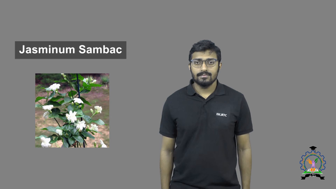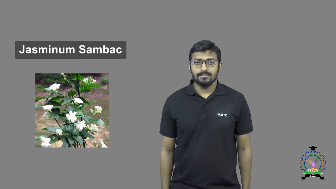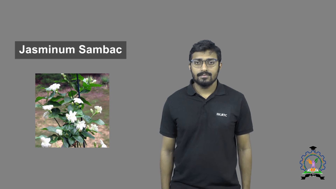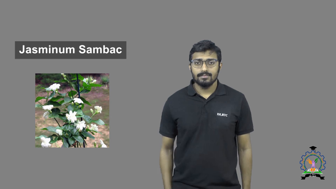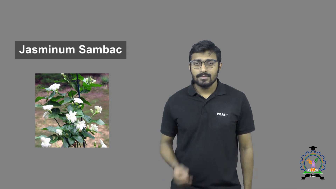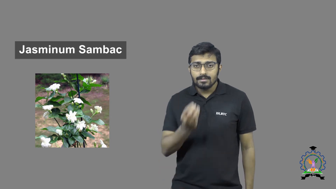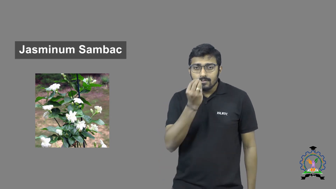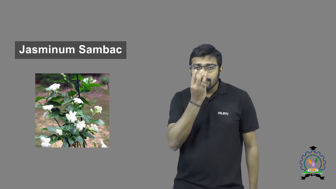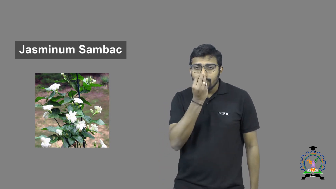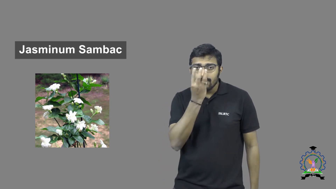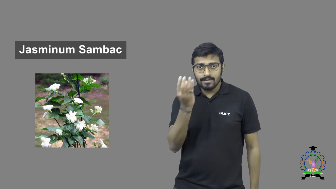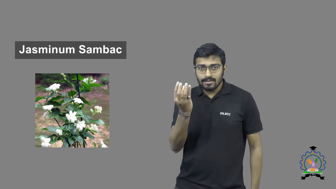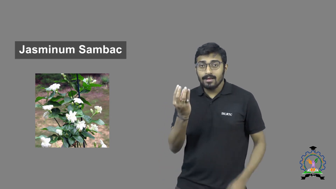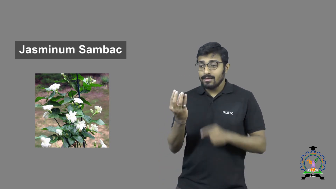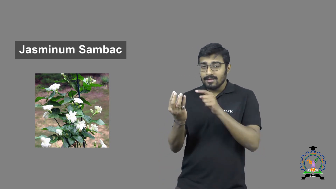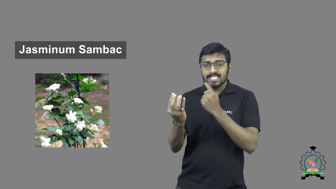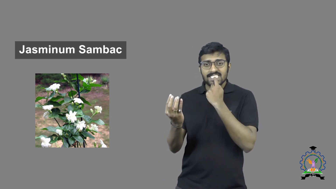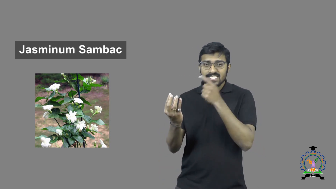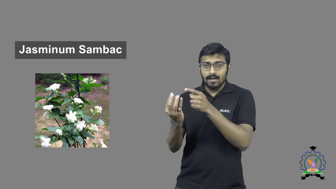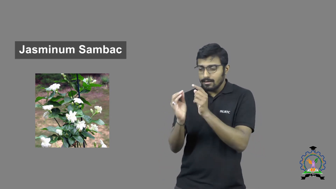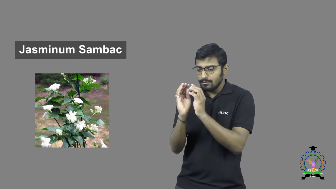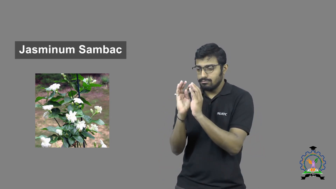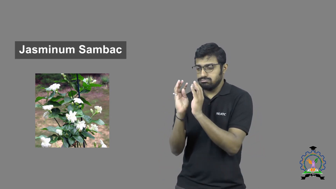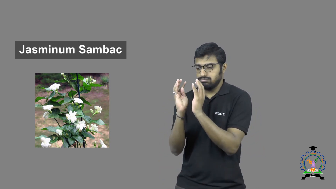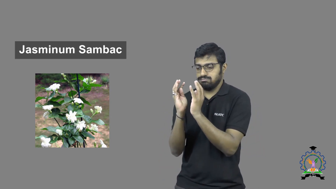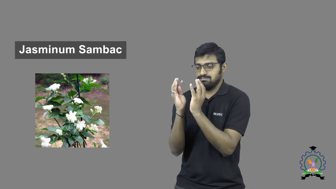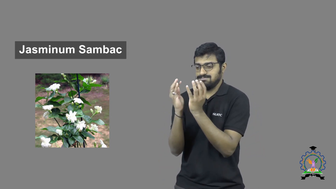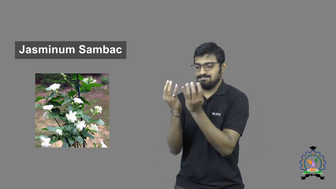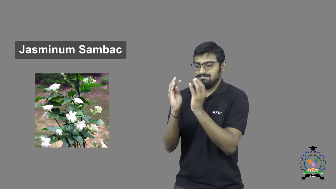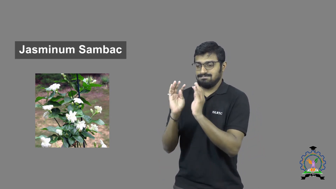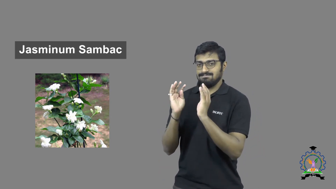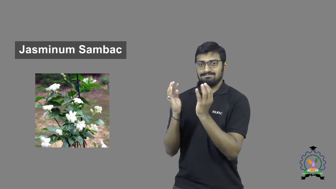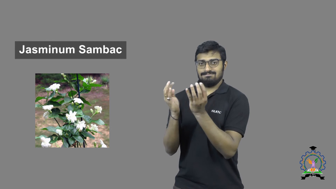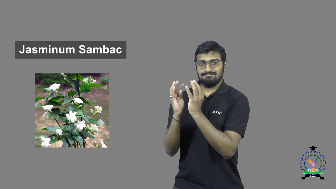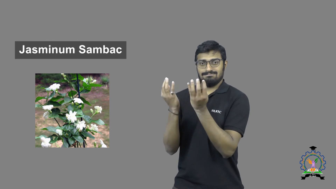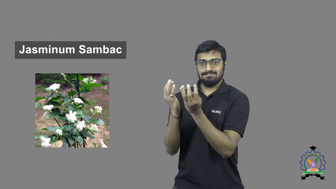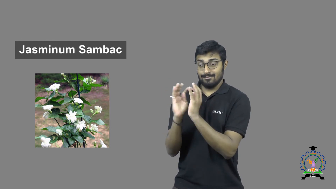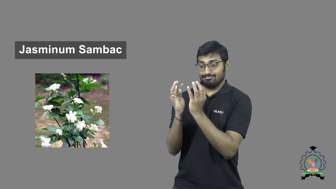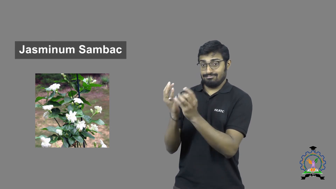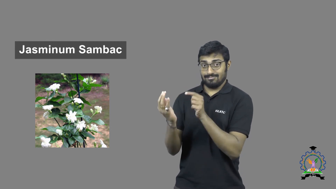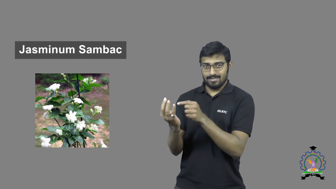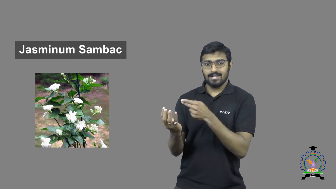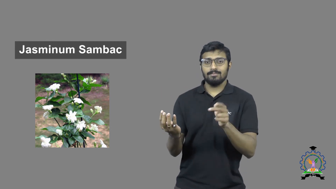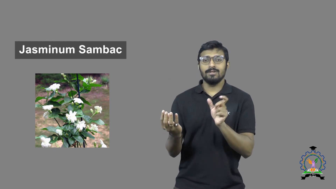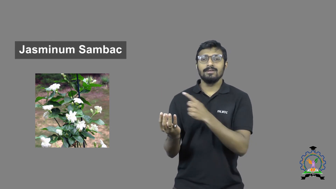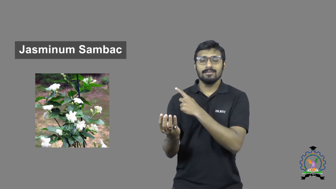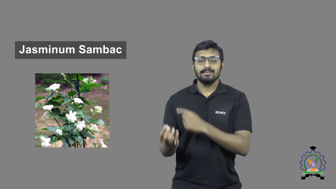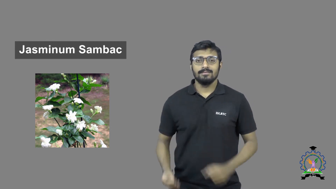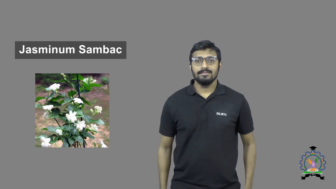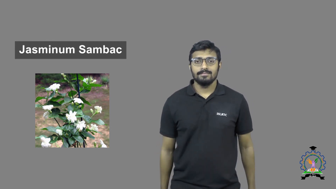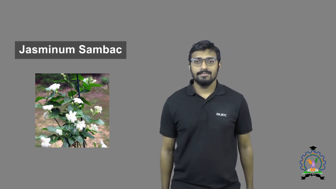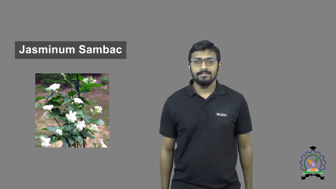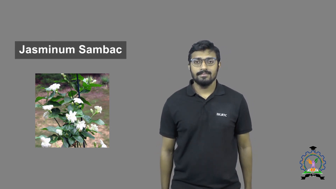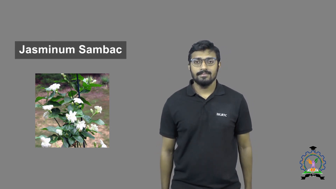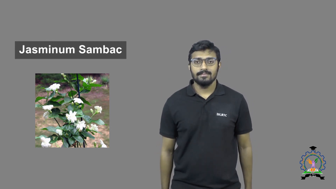Jasminum Sambac